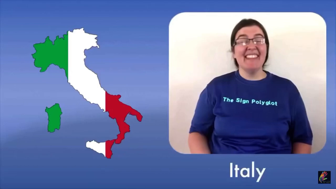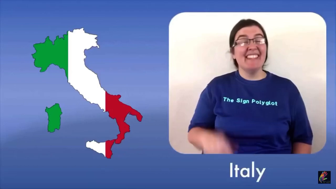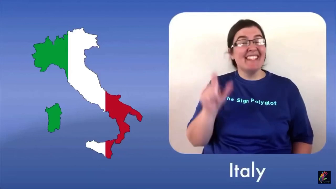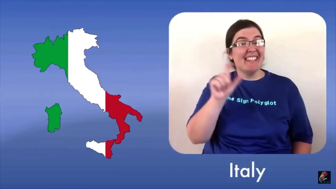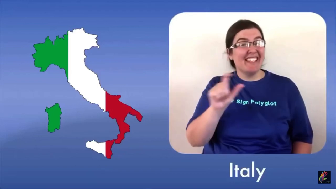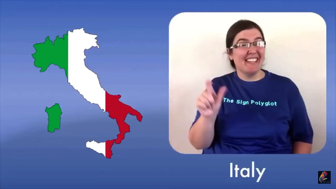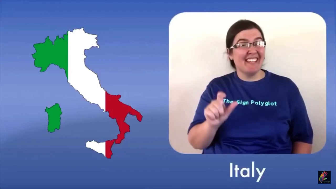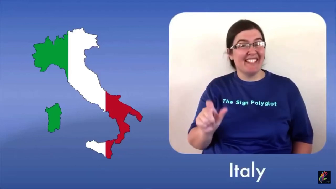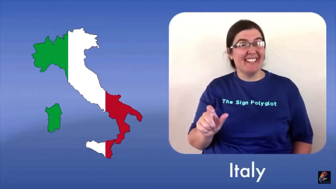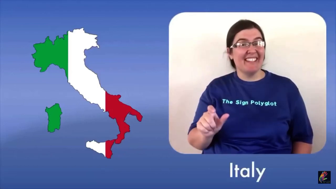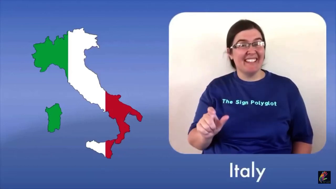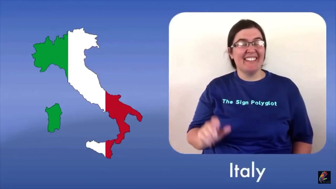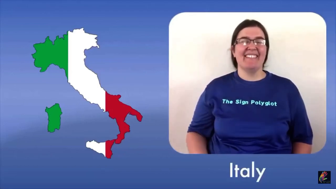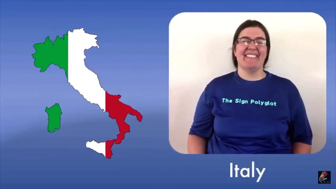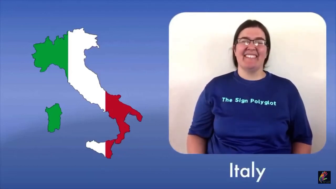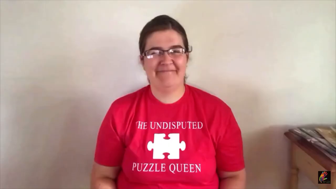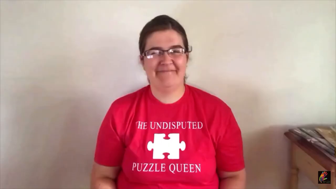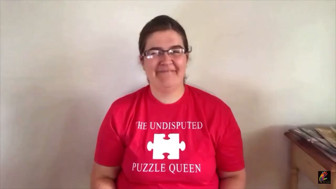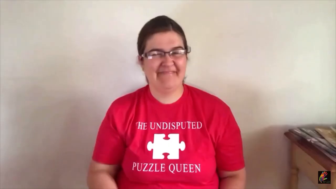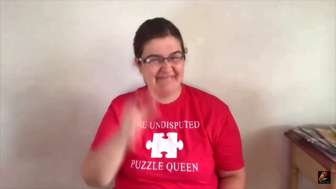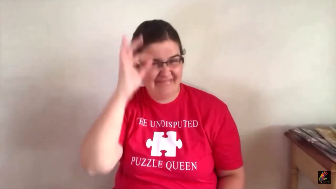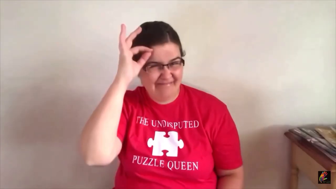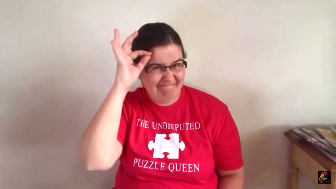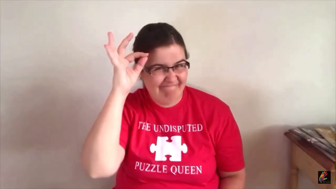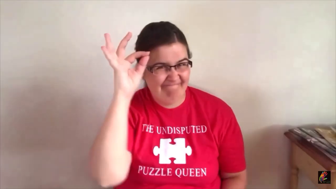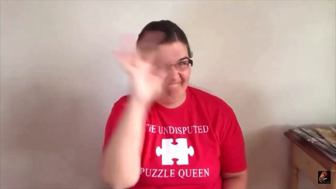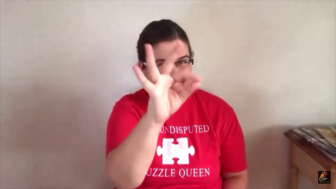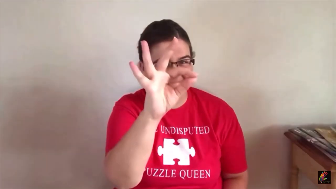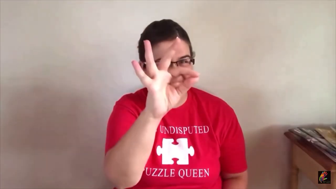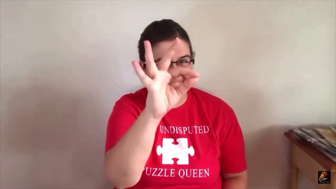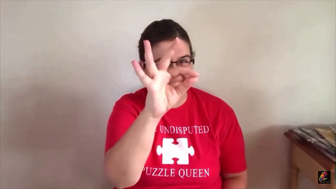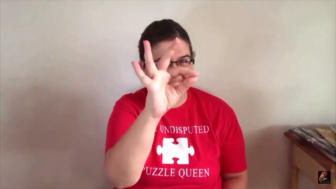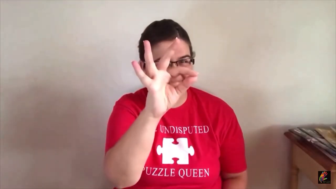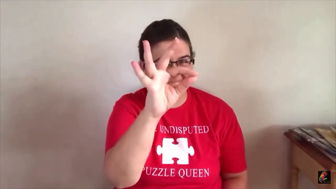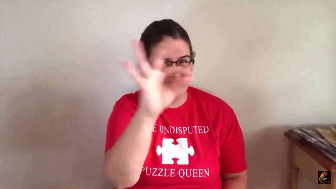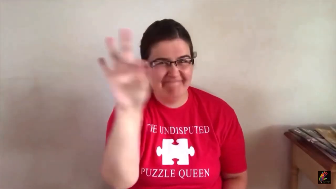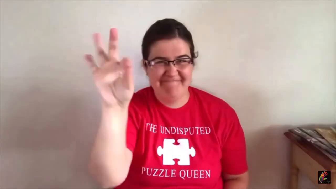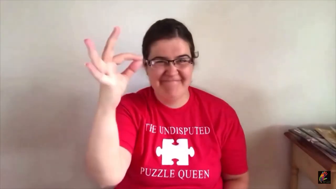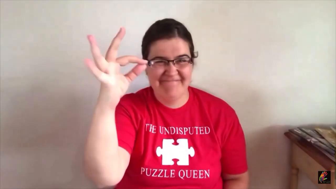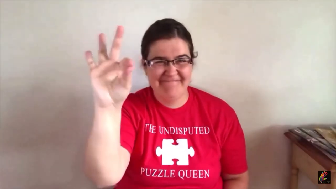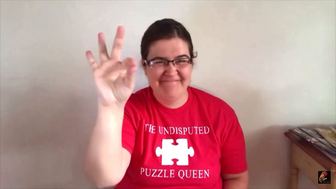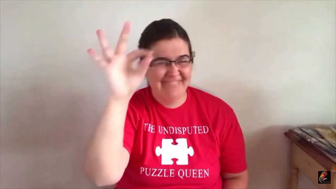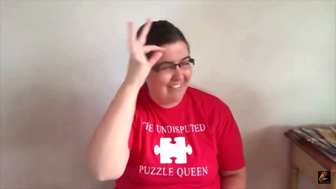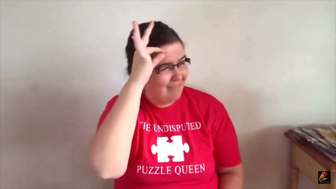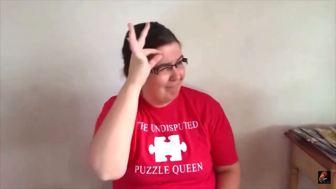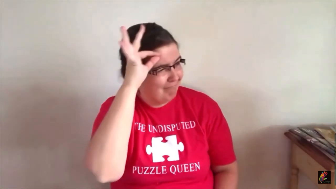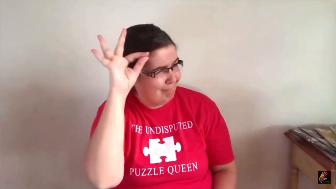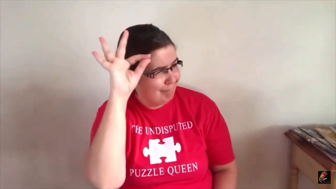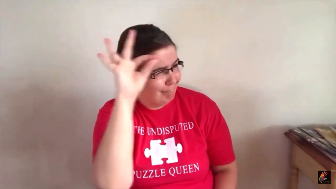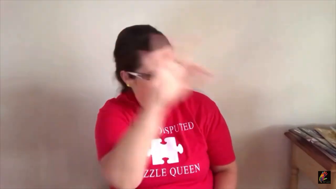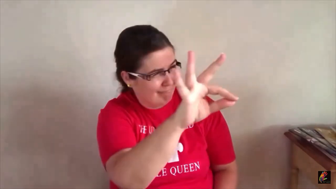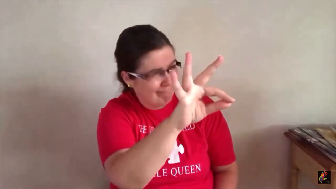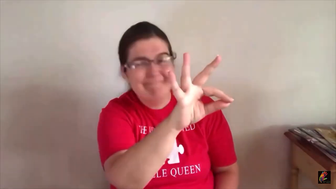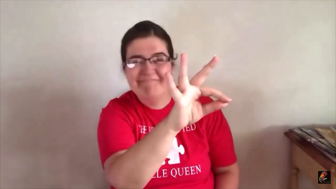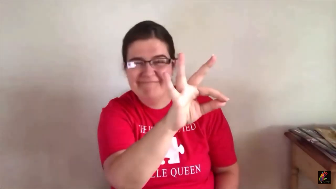GOAL